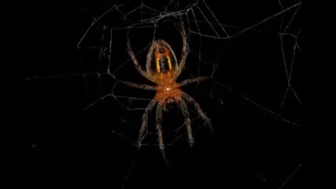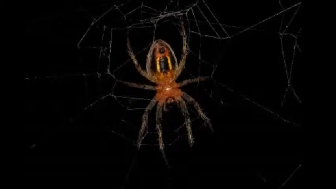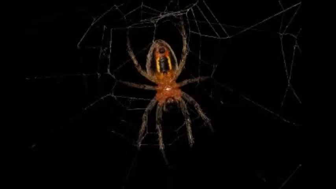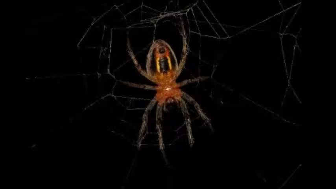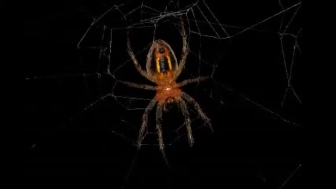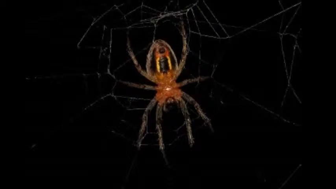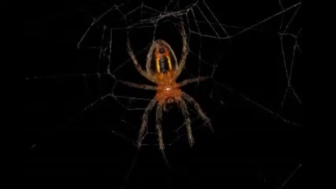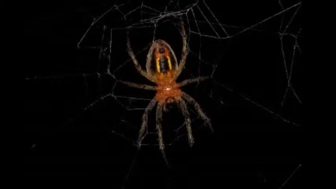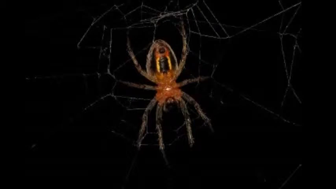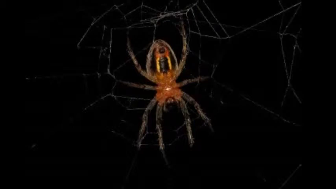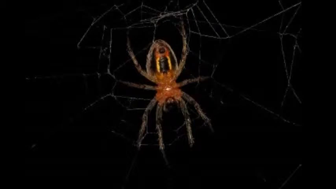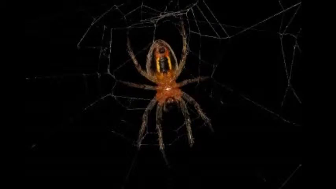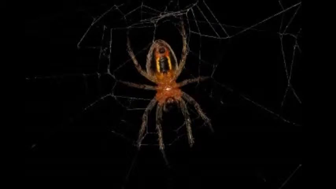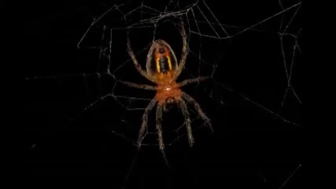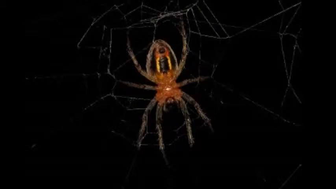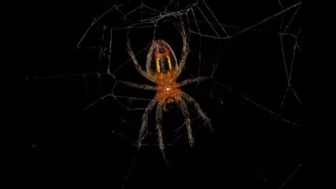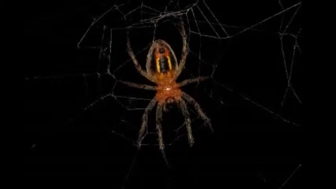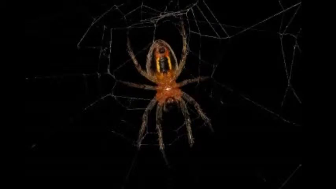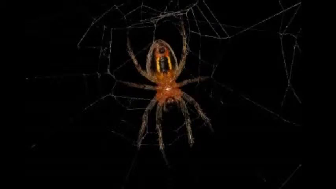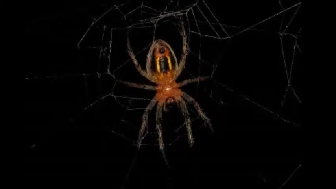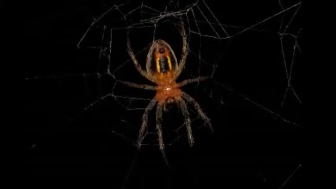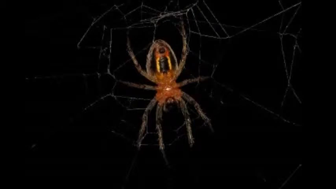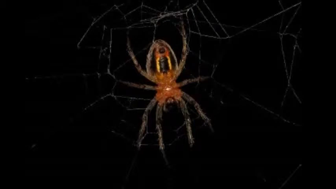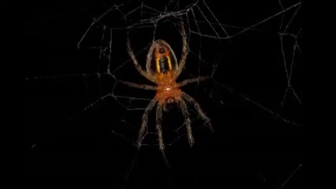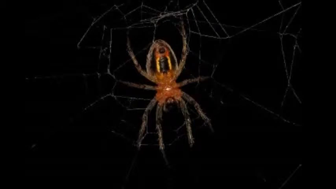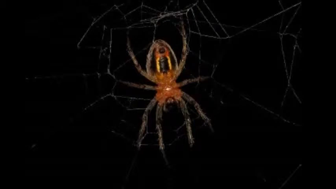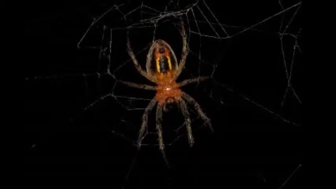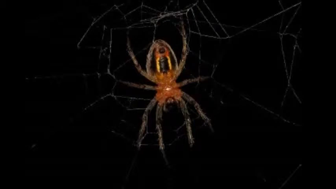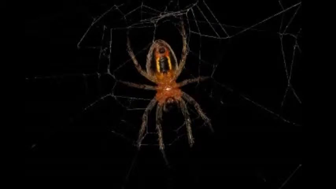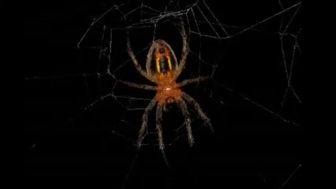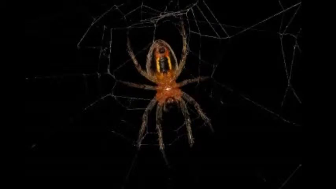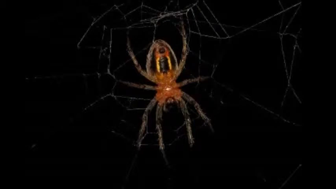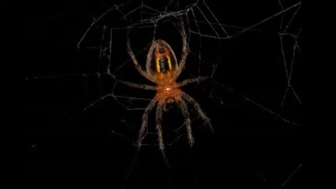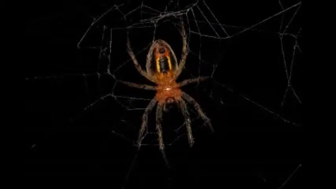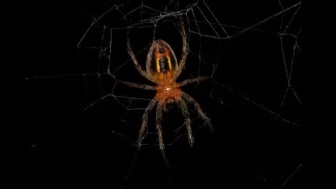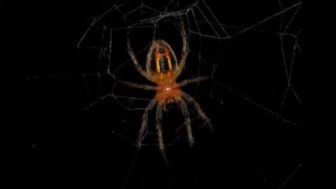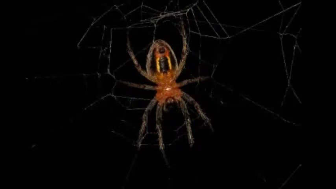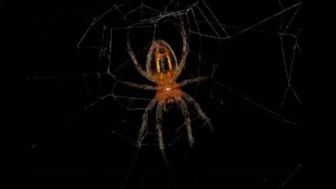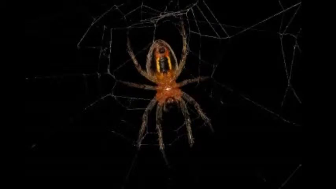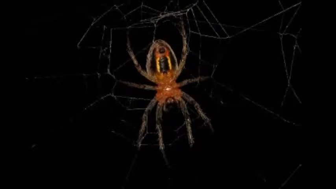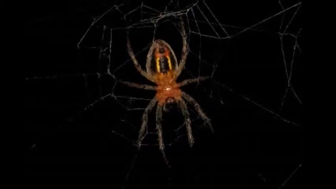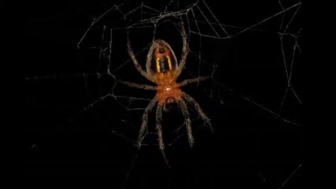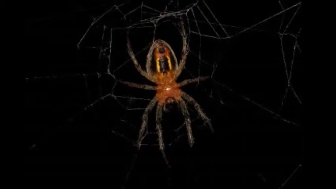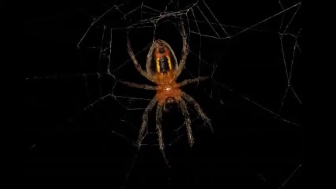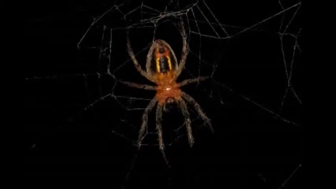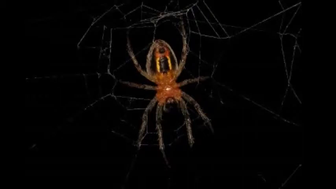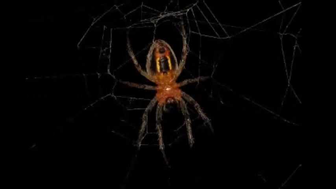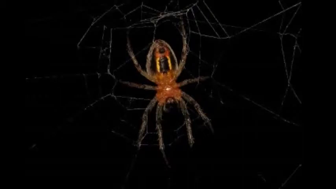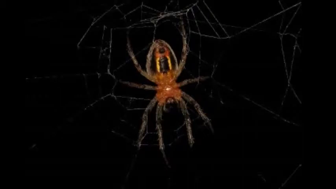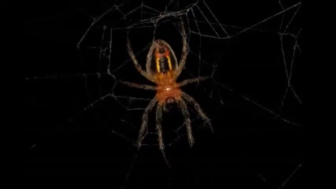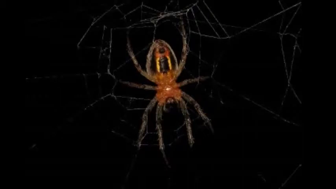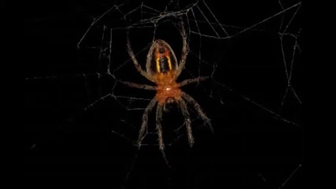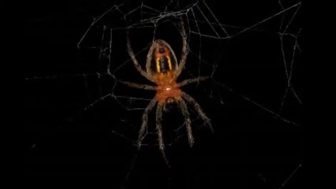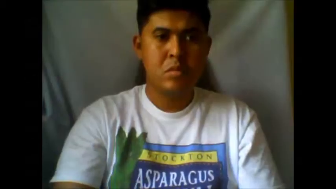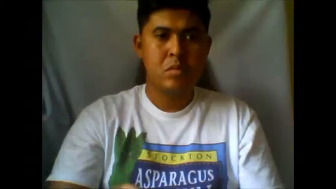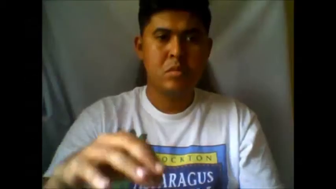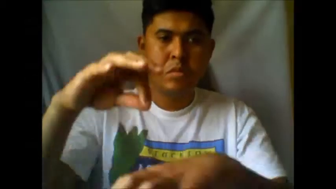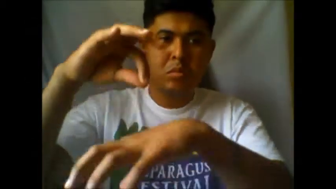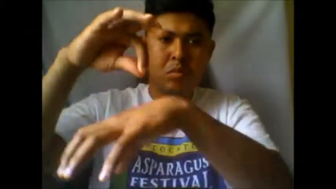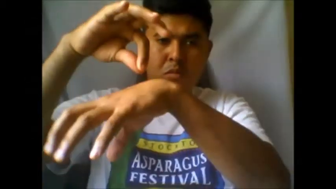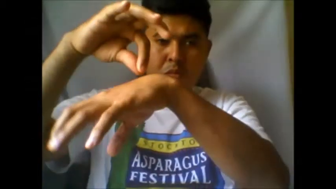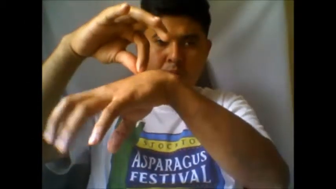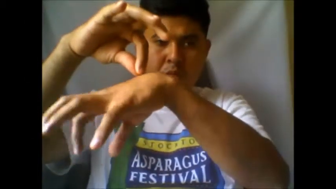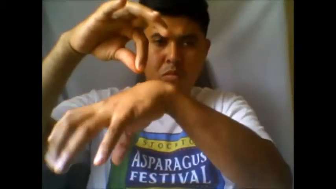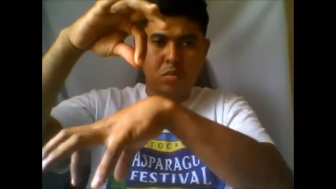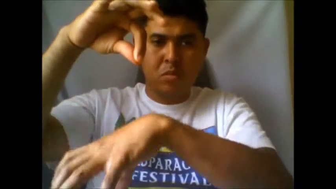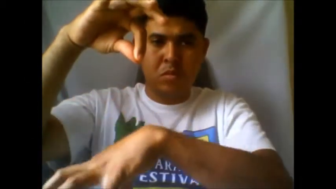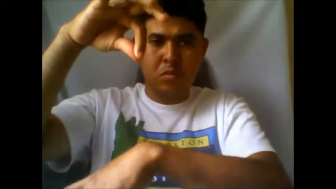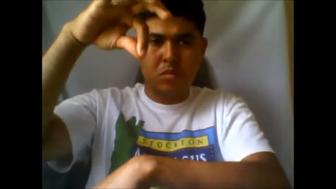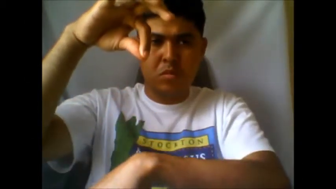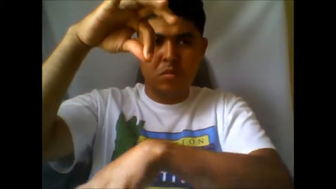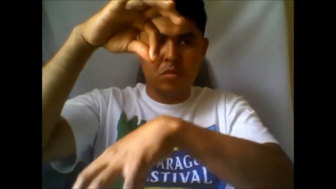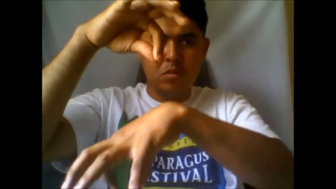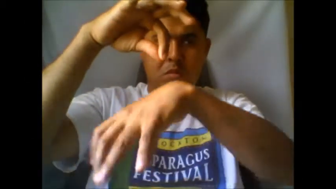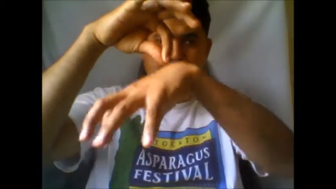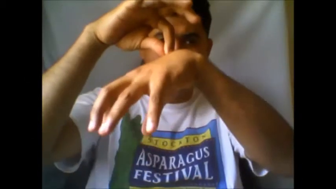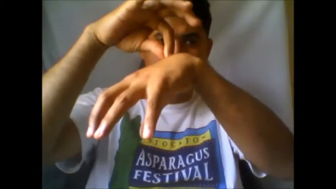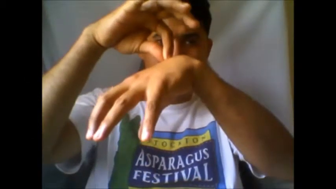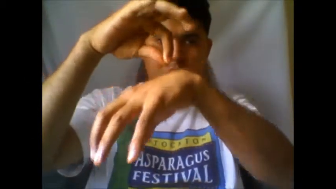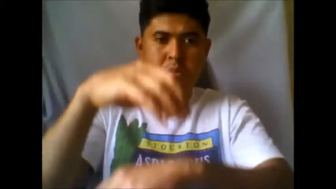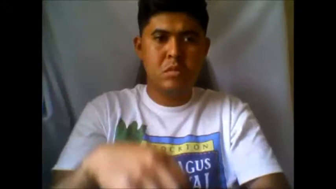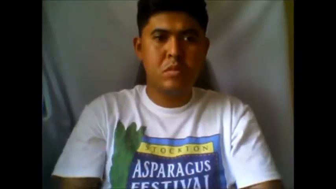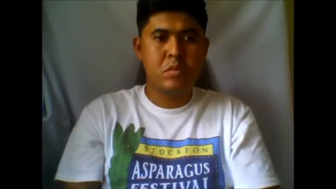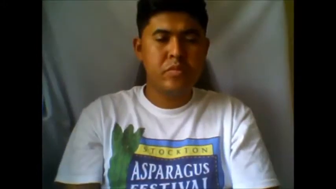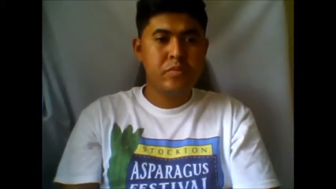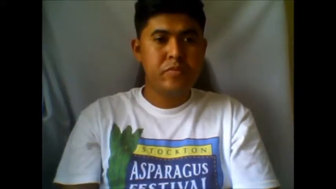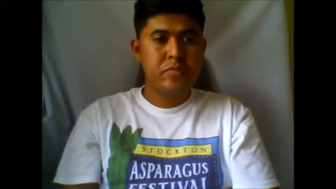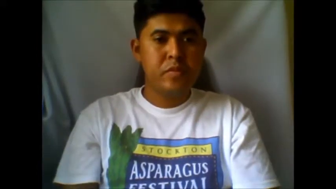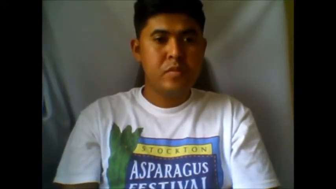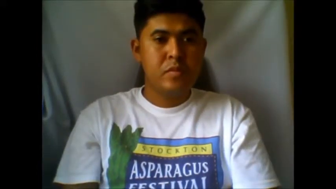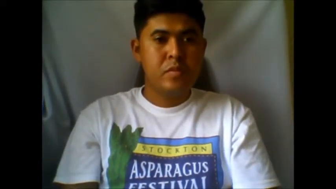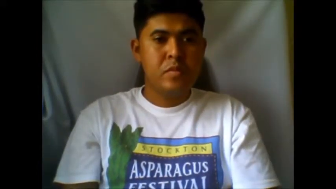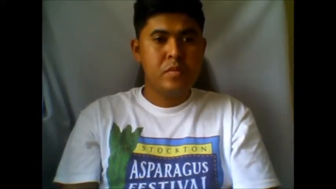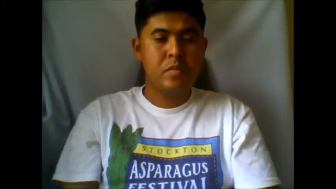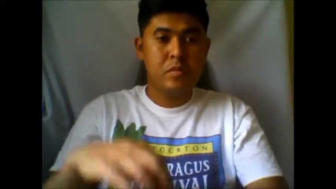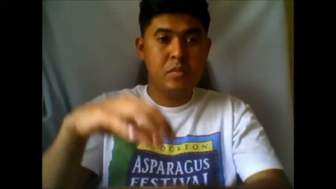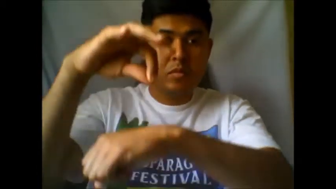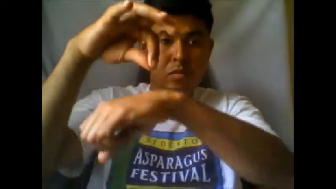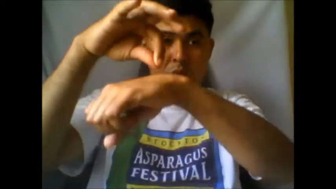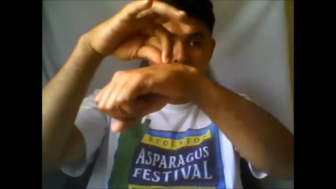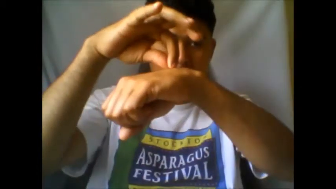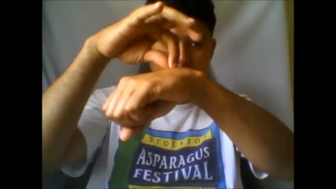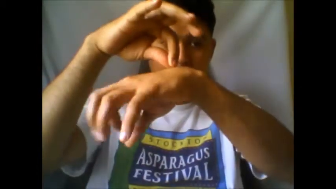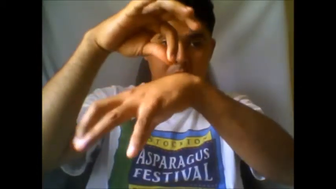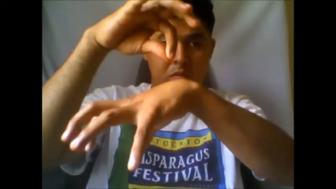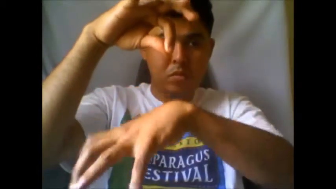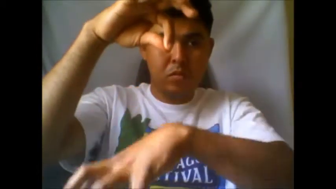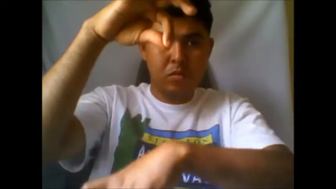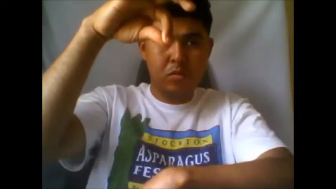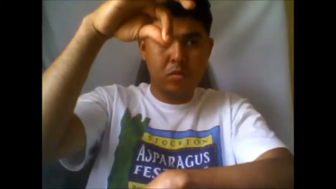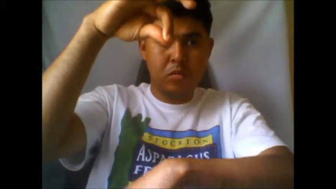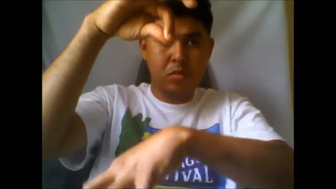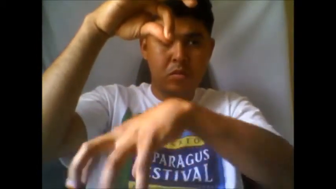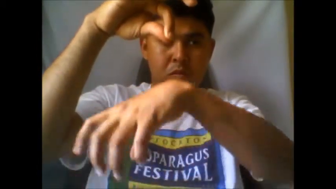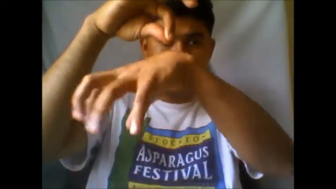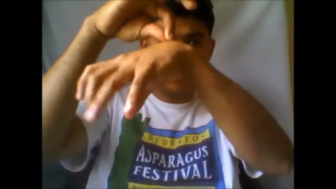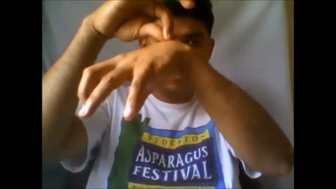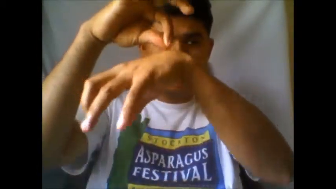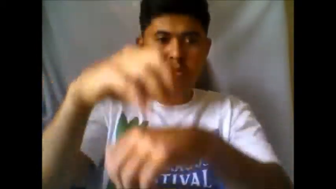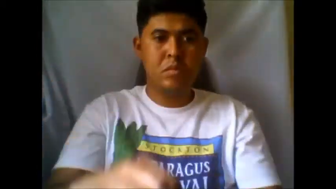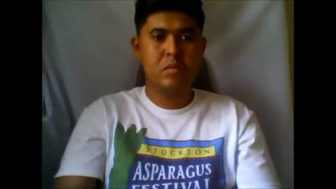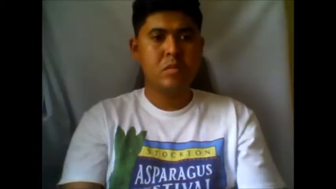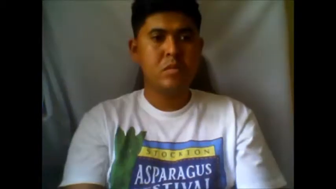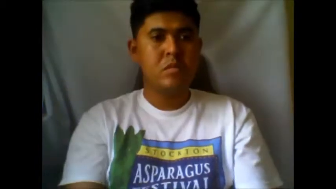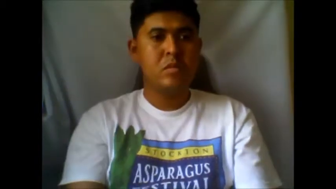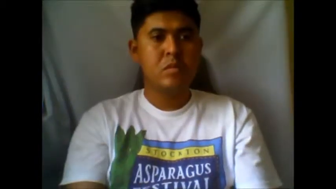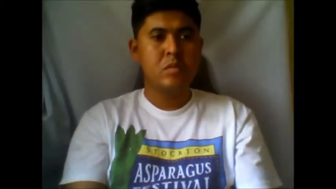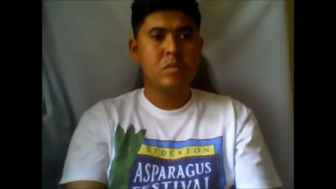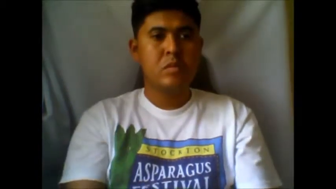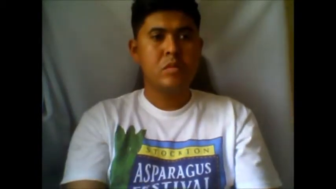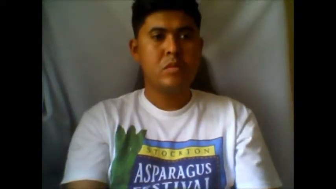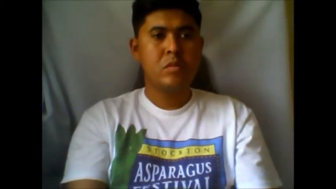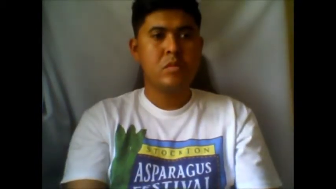spider